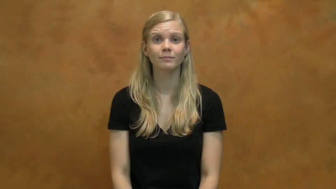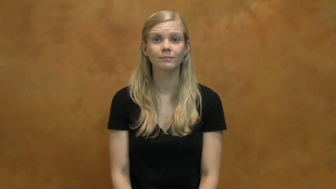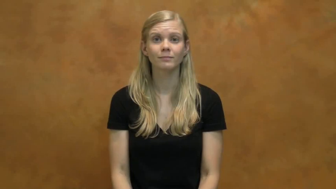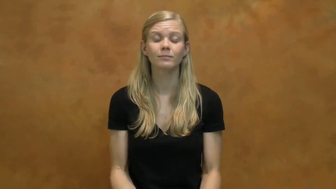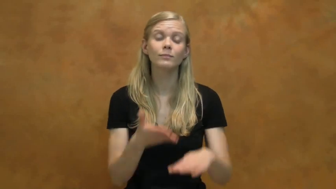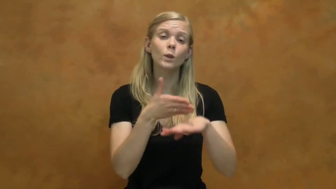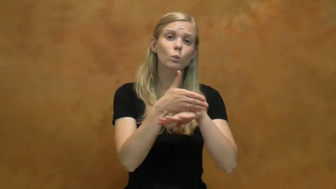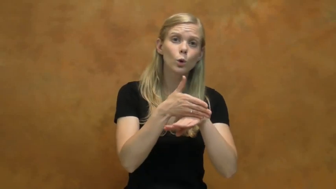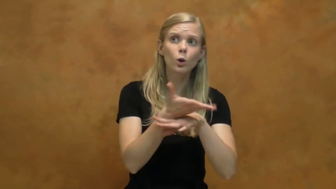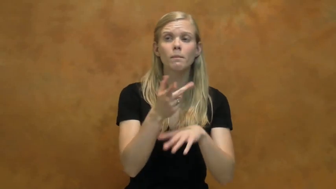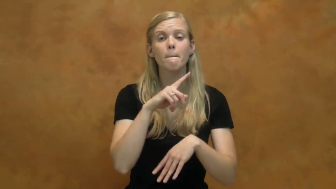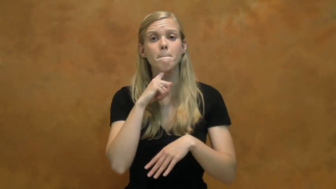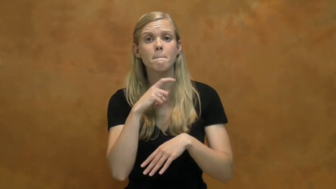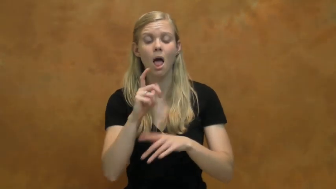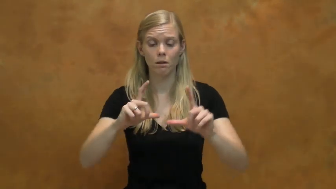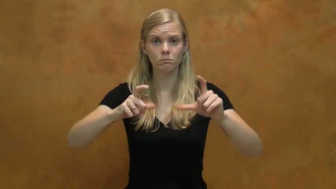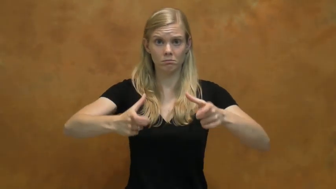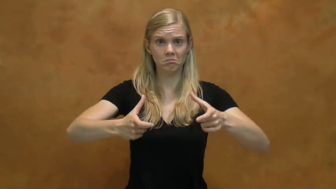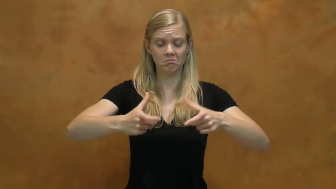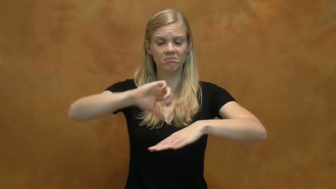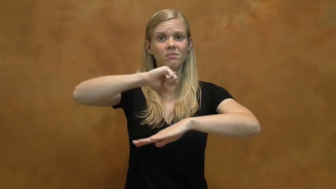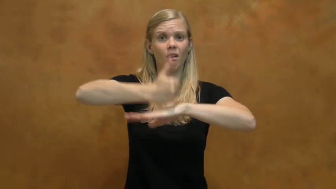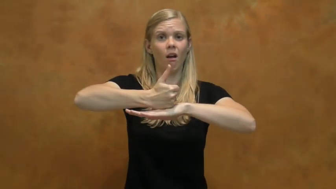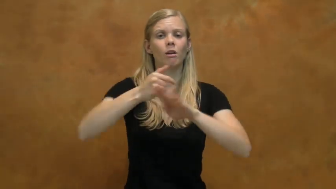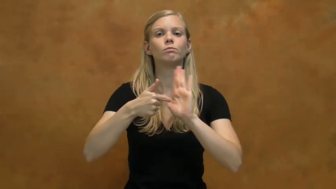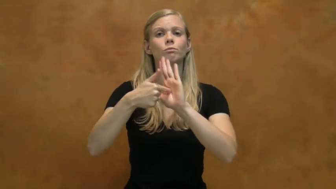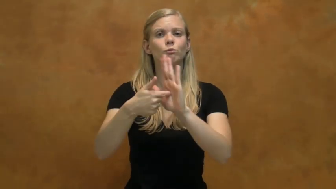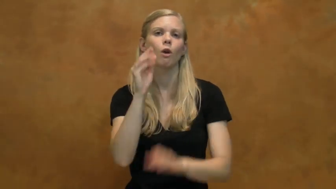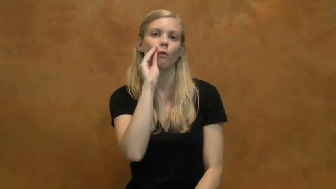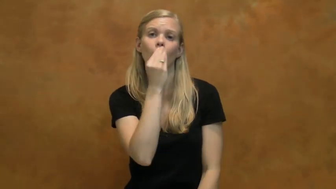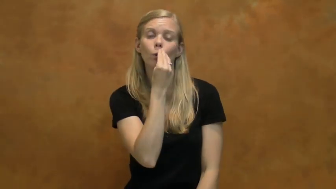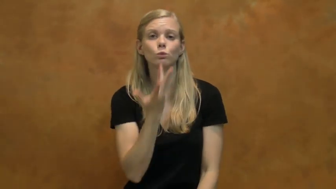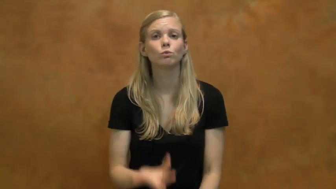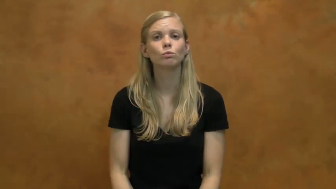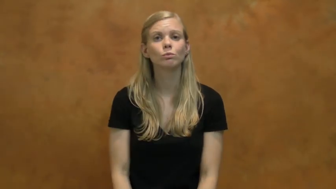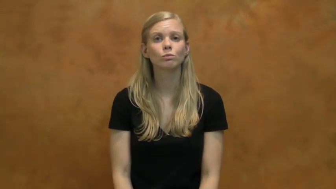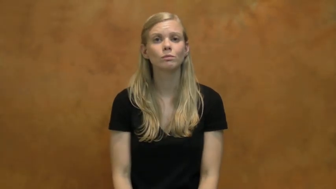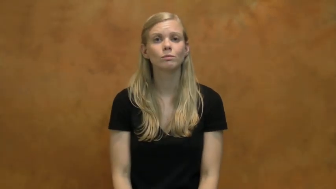flower stand